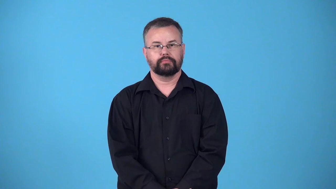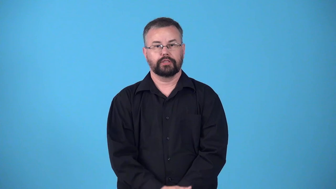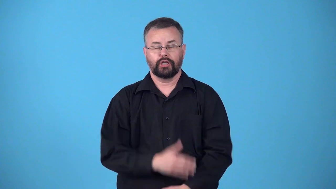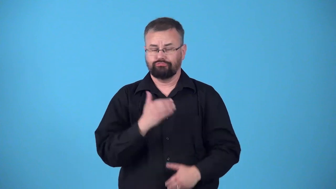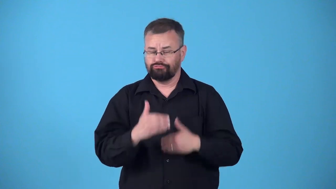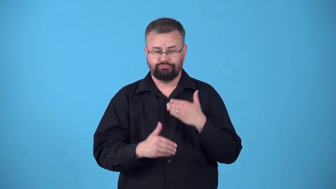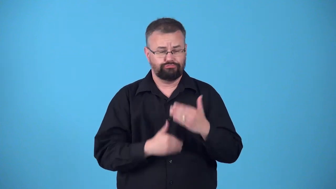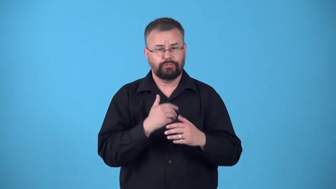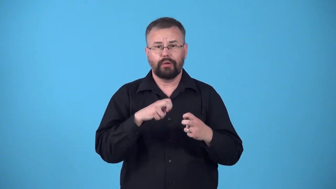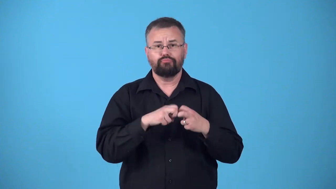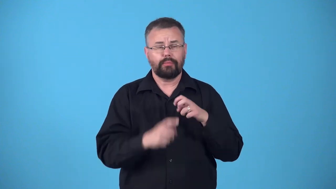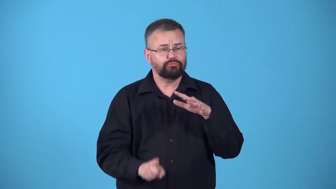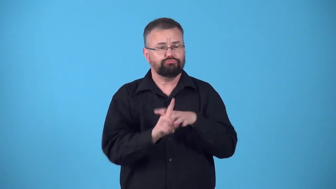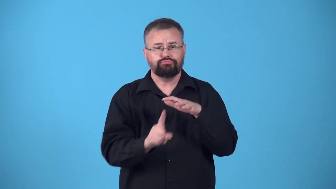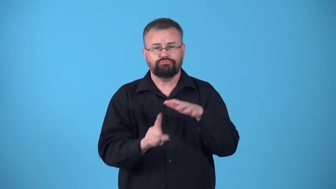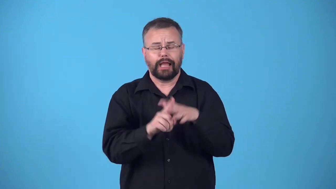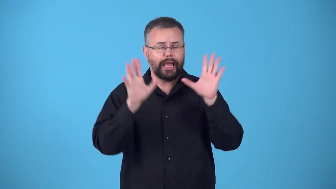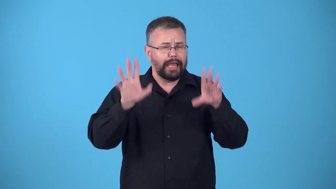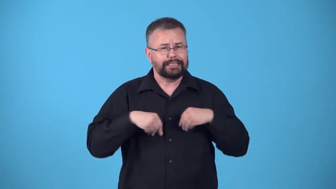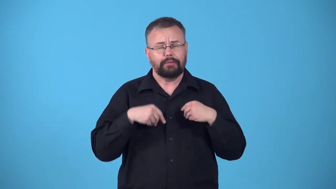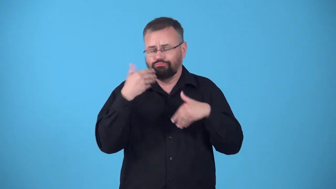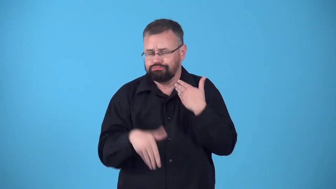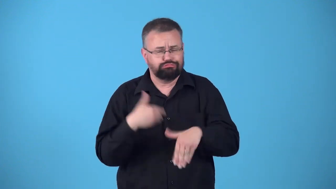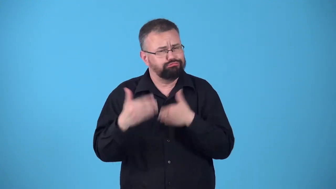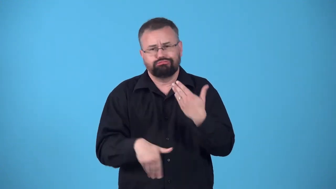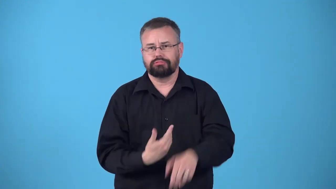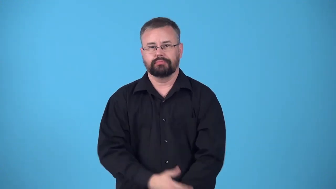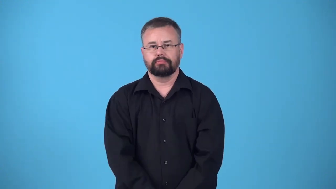go with the flow